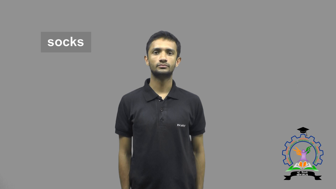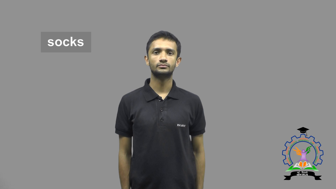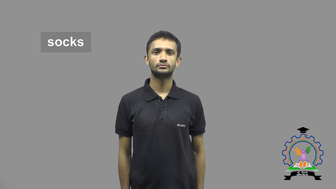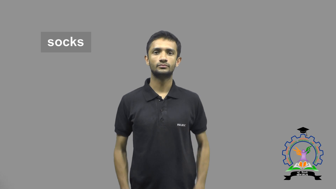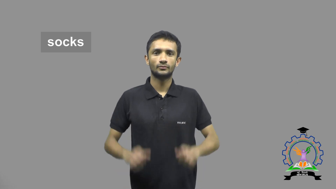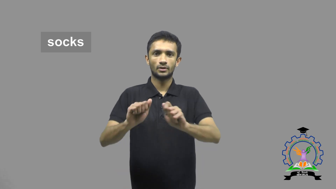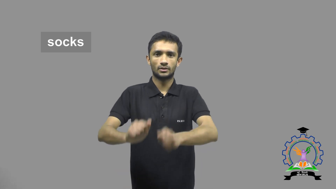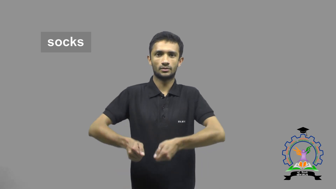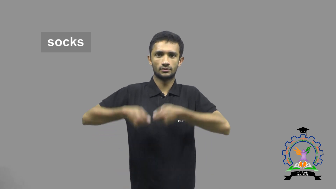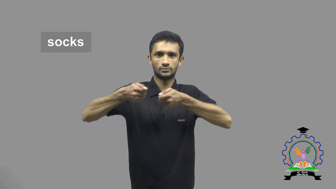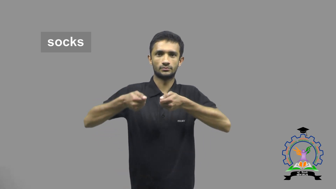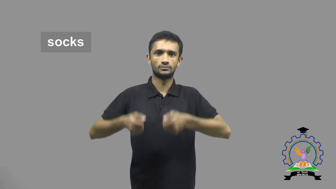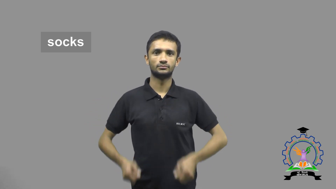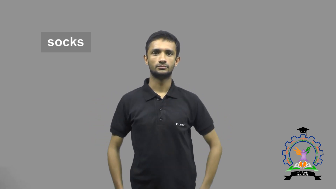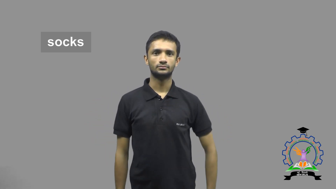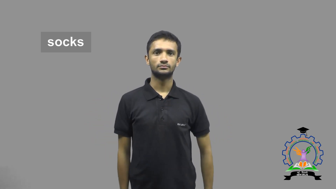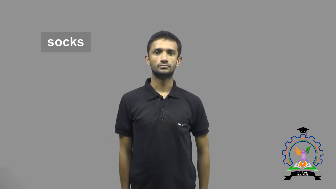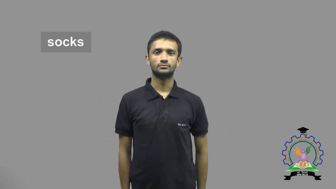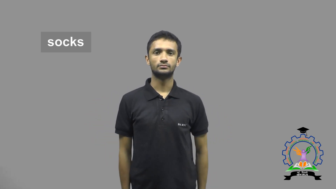socks